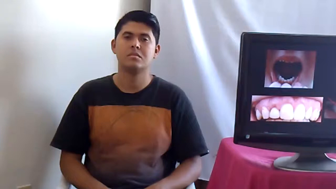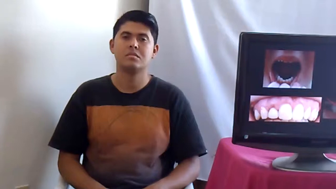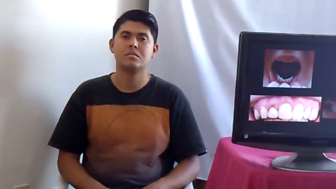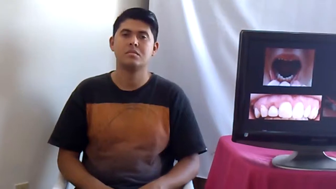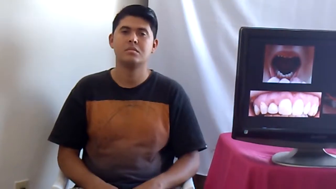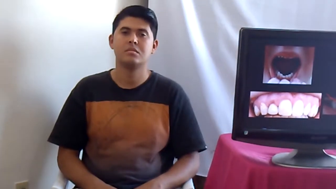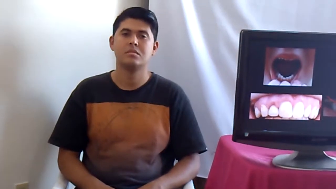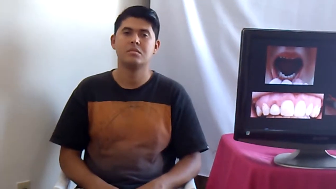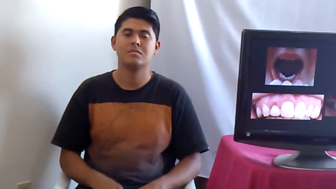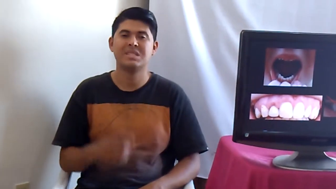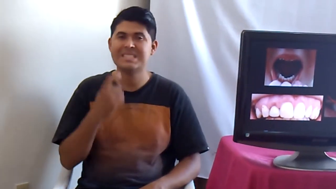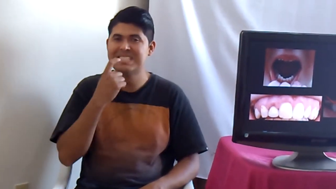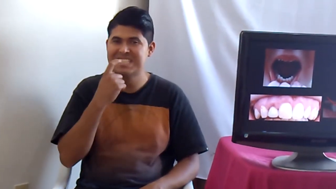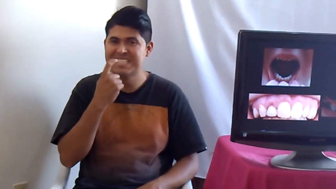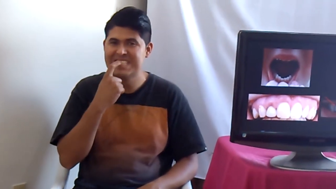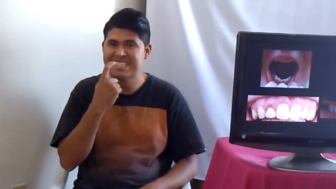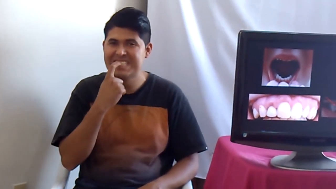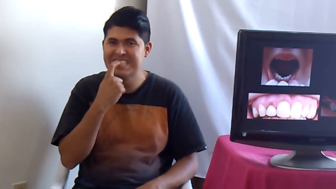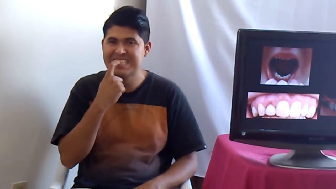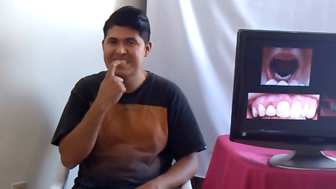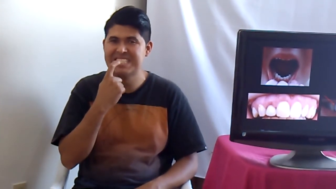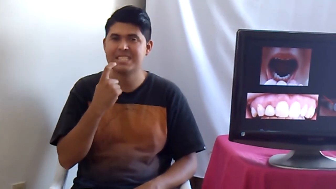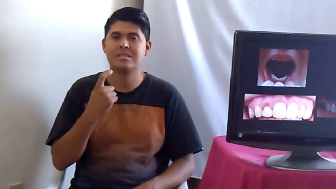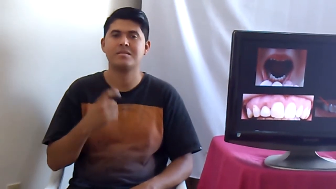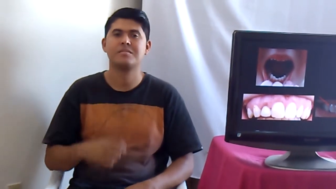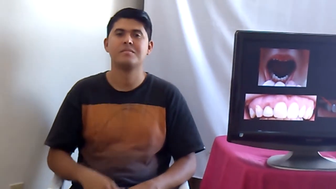tooth